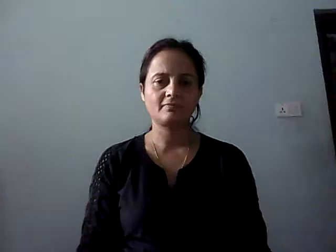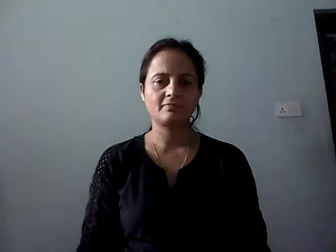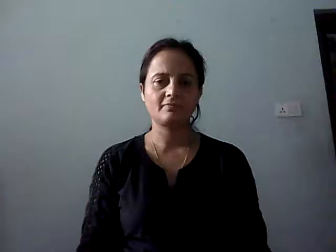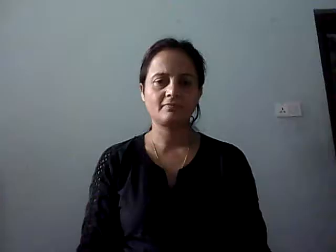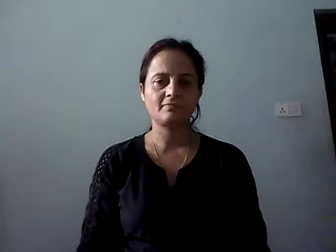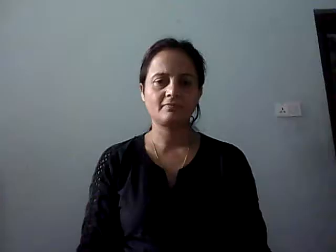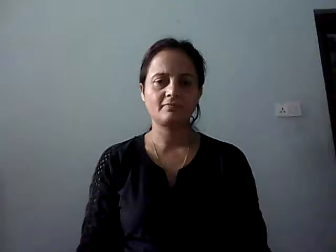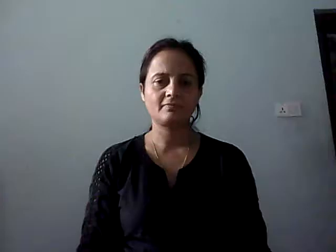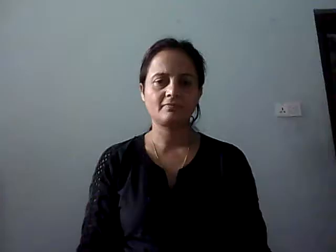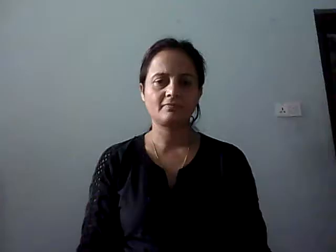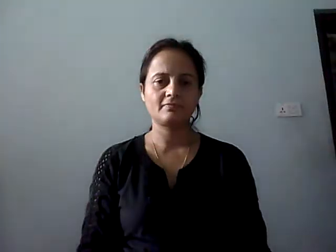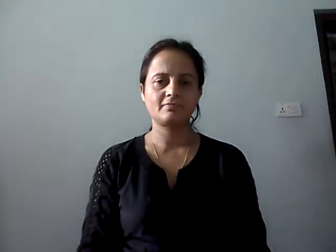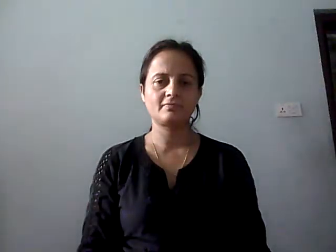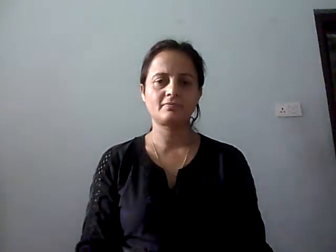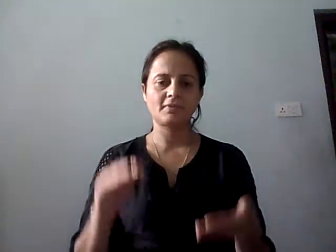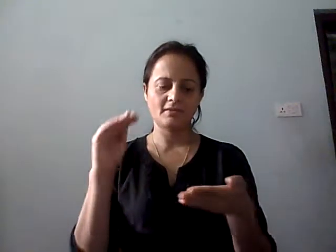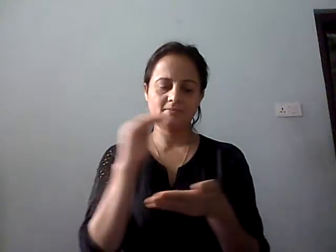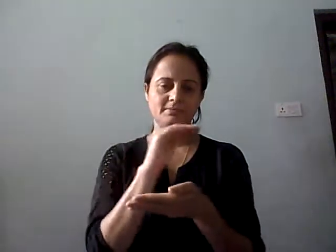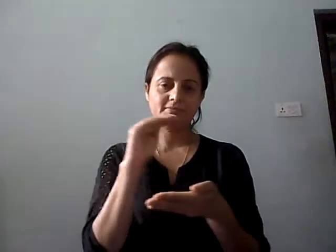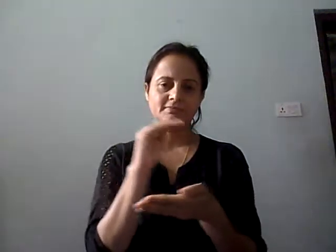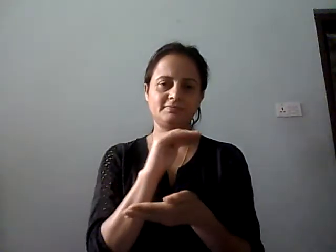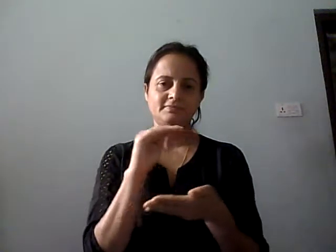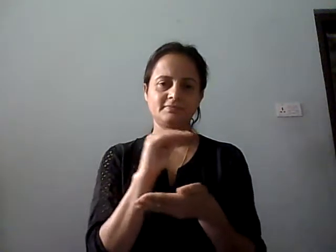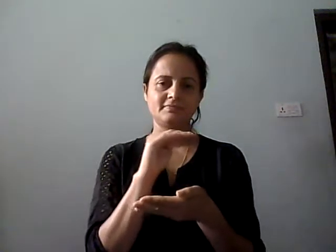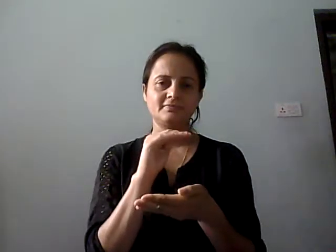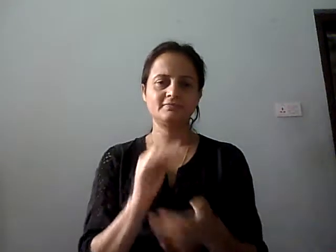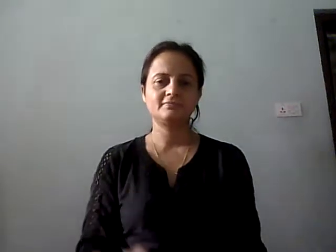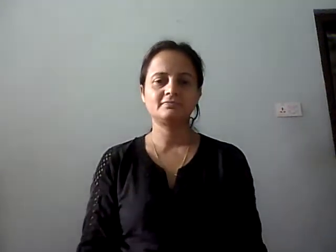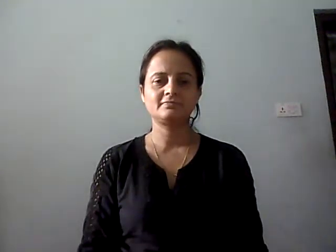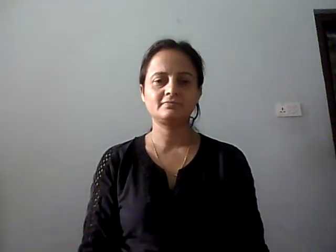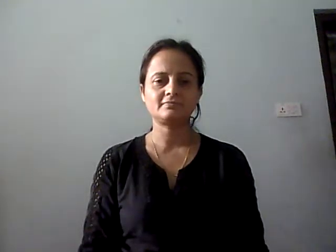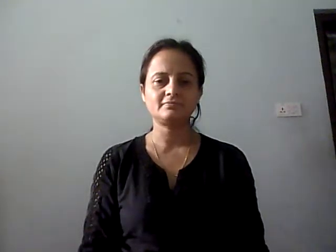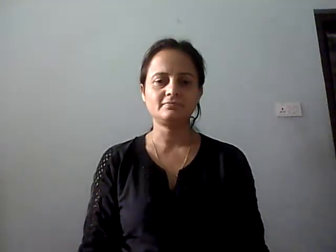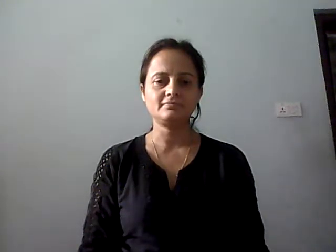baby